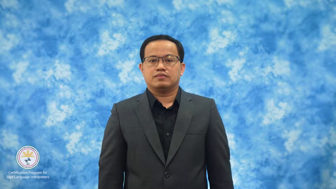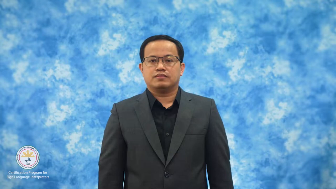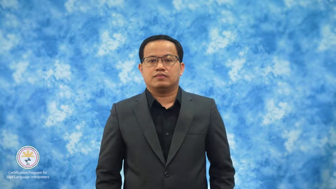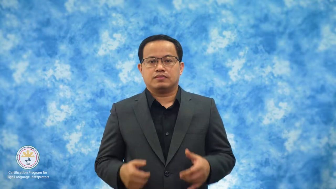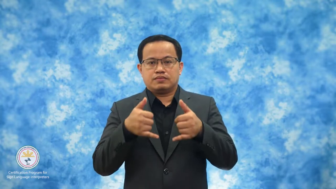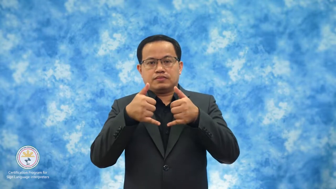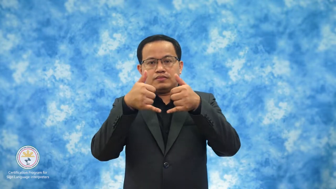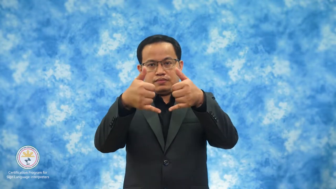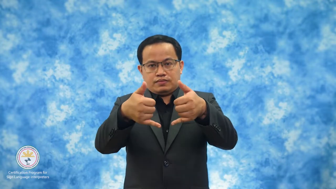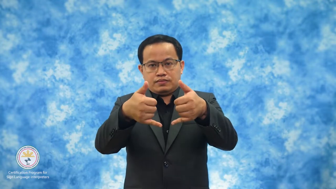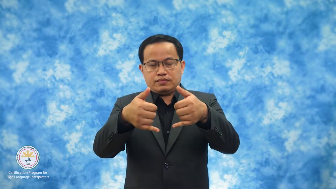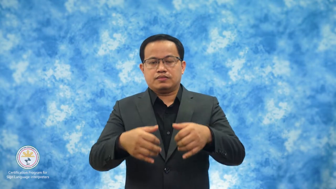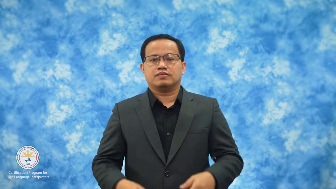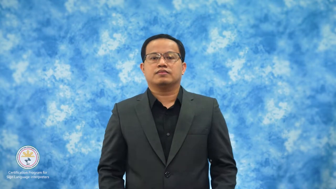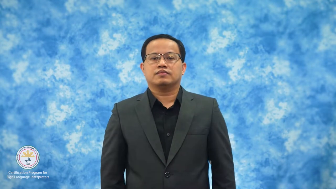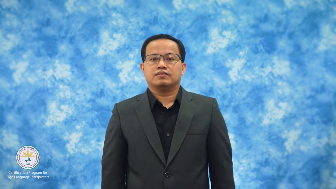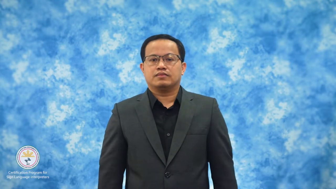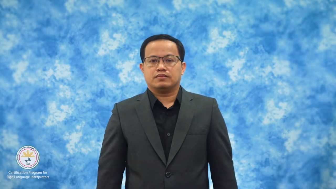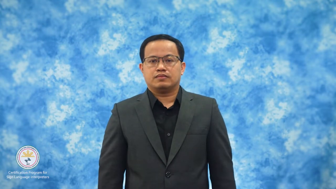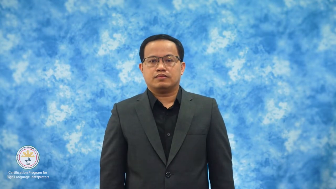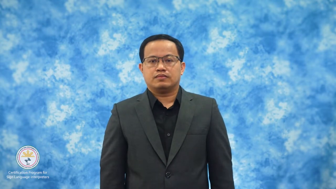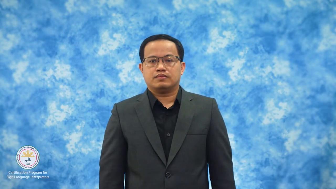Reward